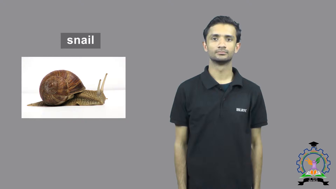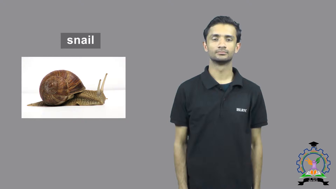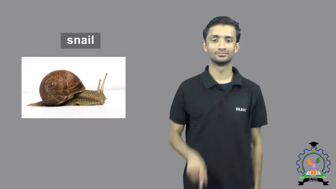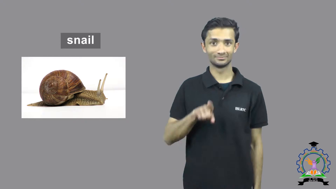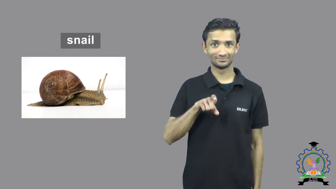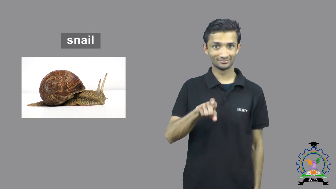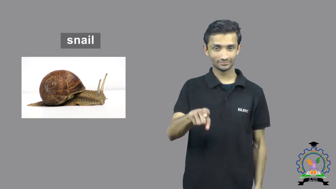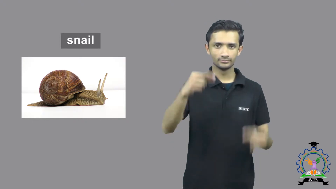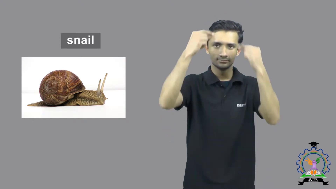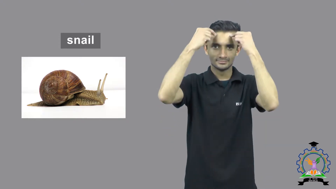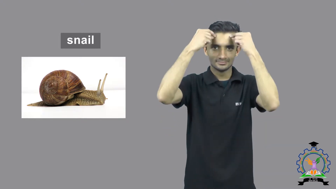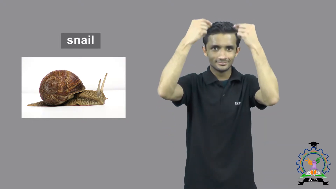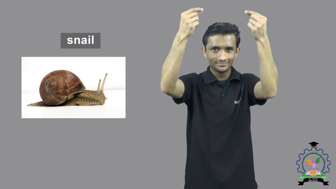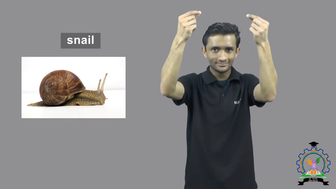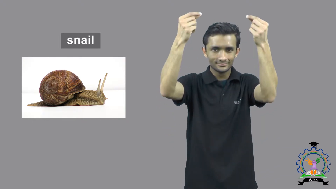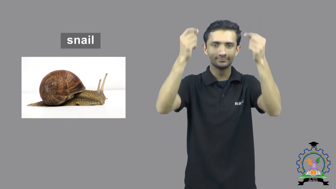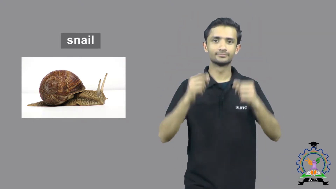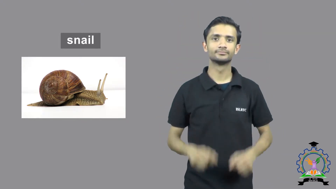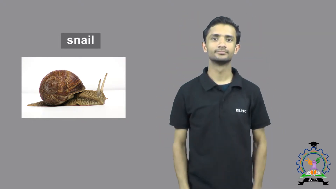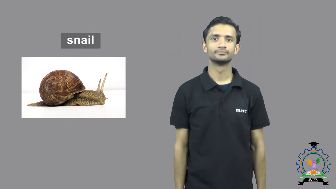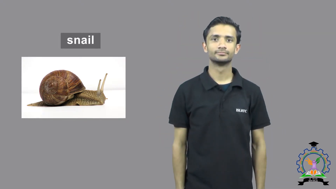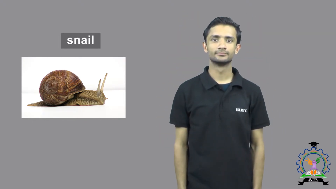snail